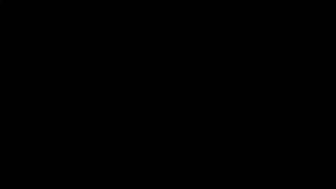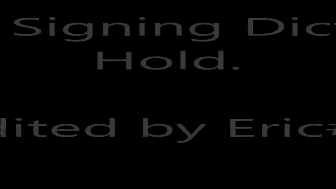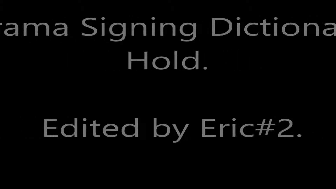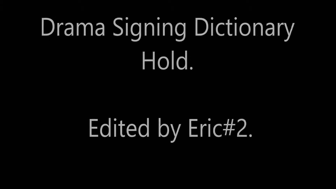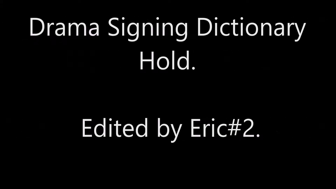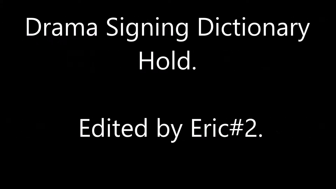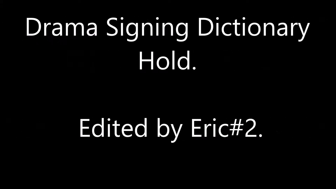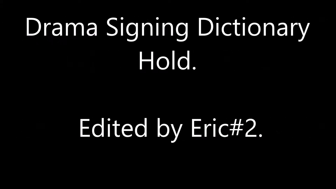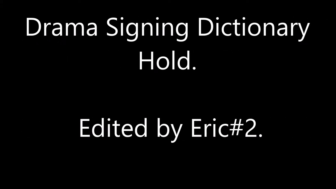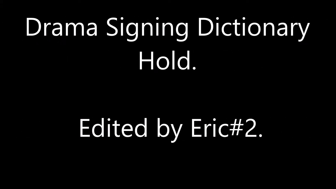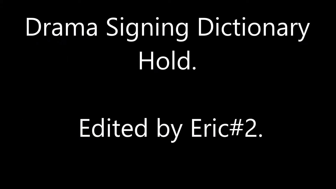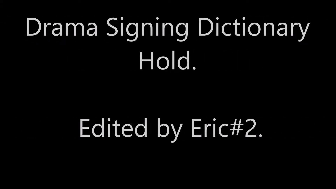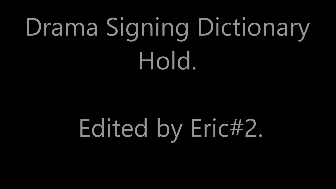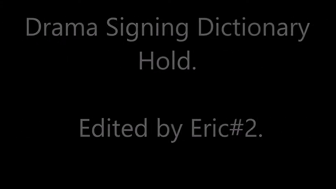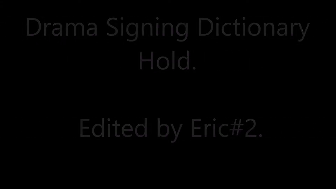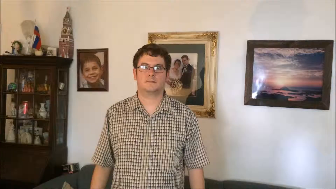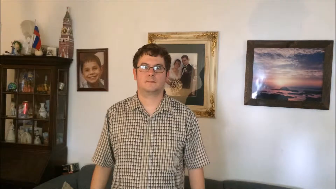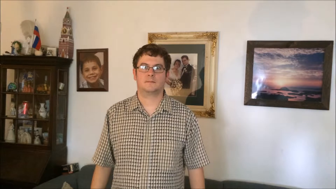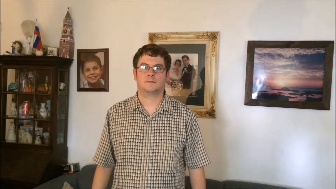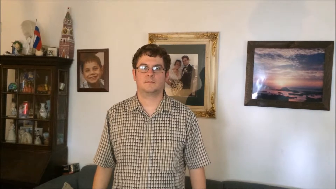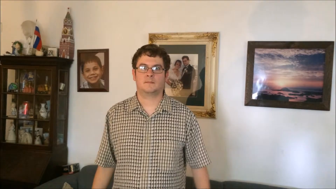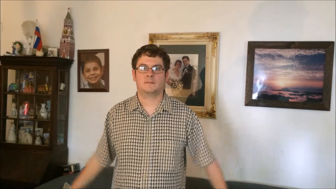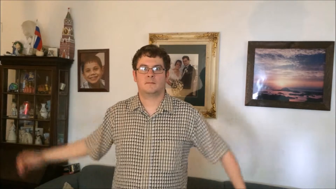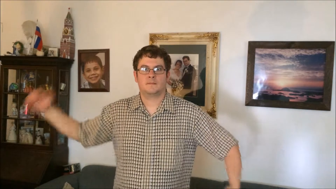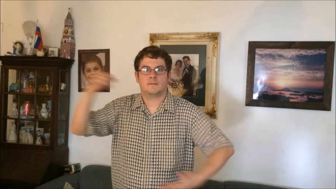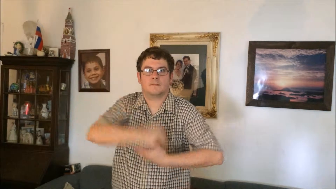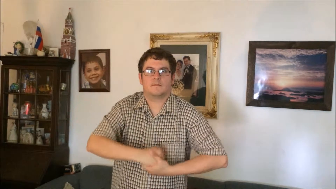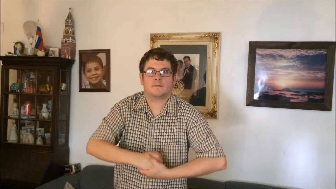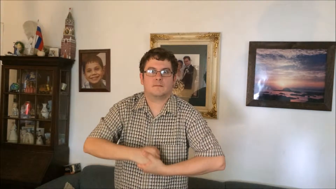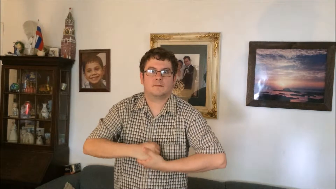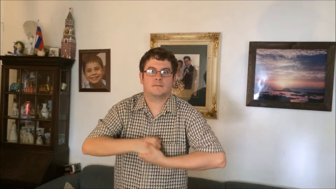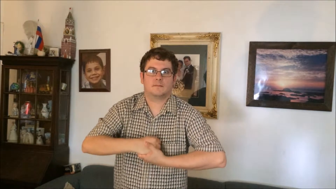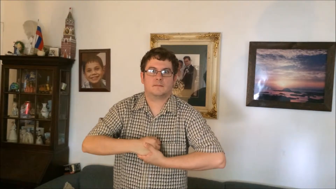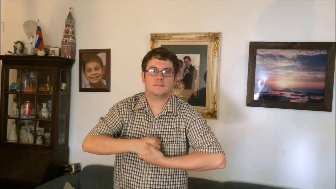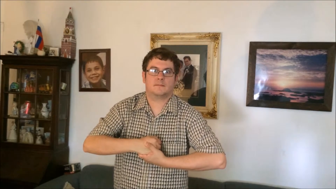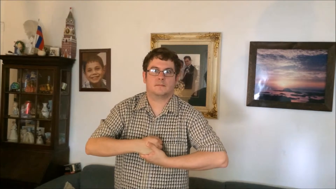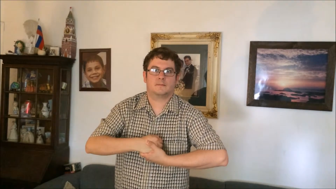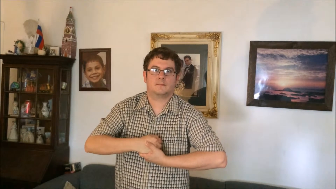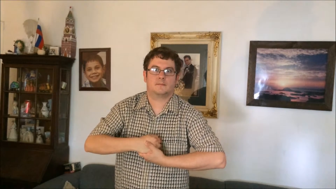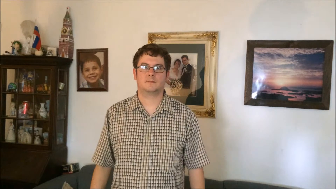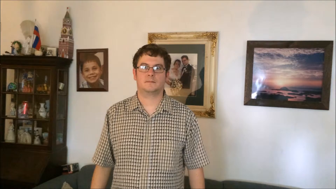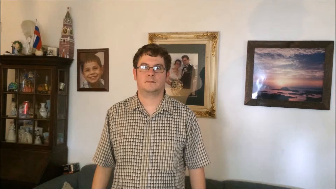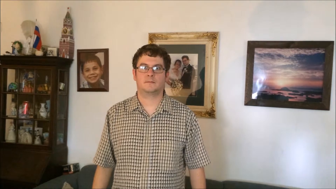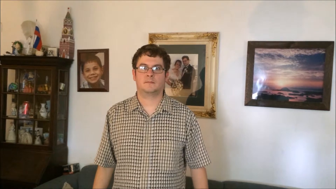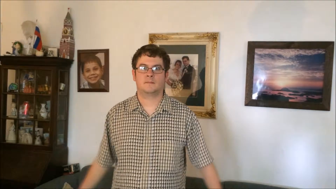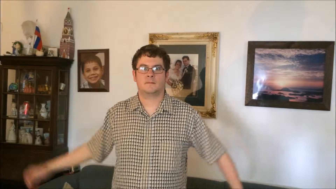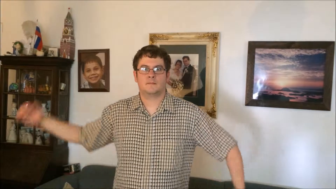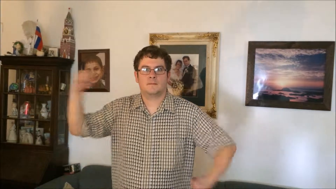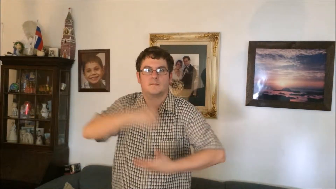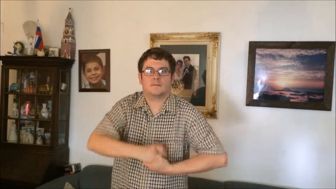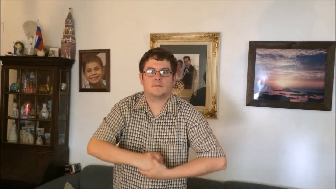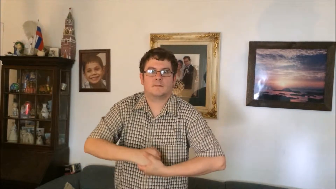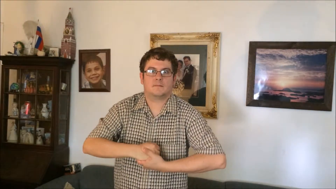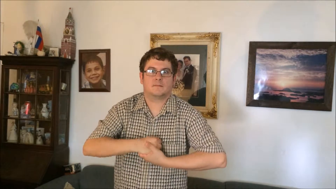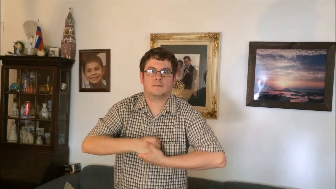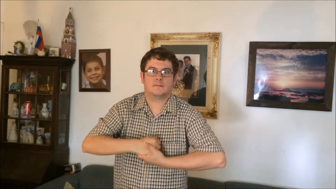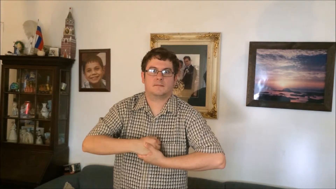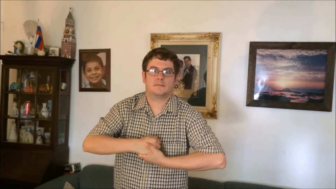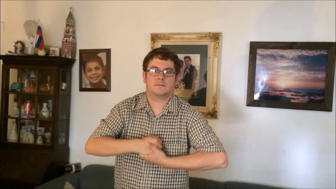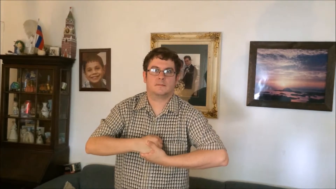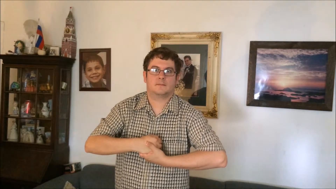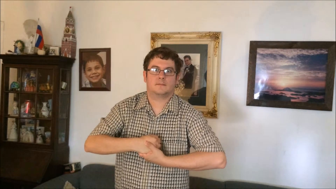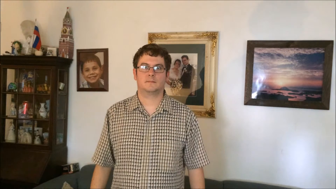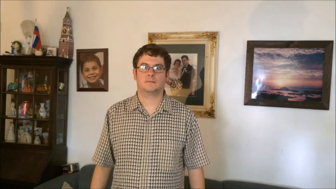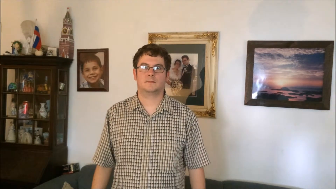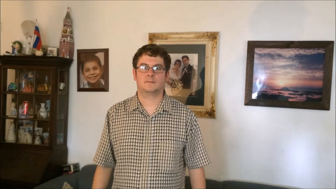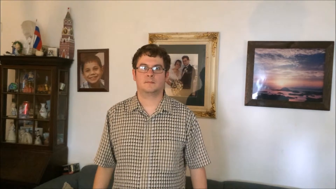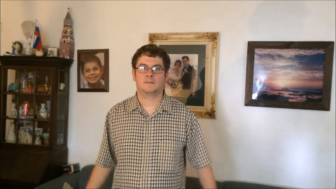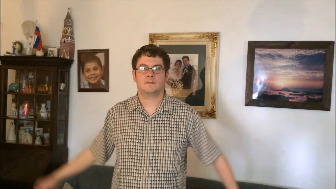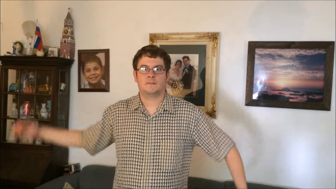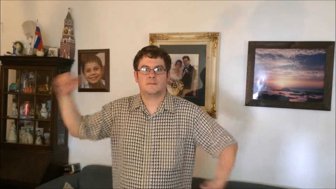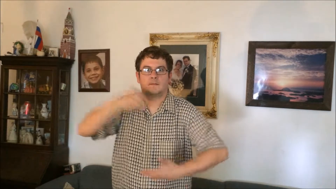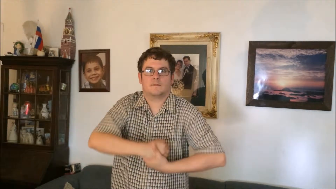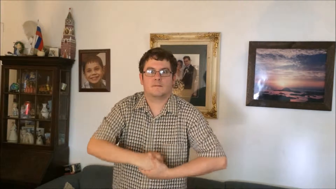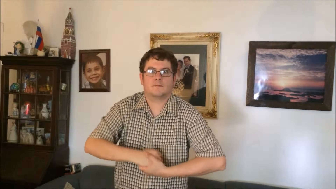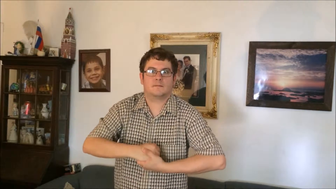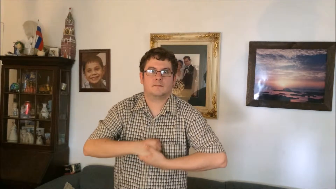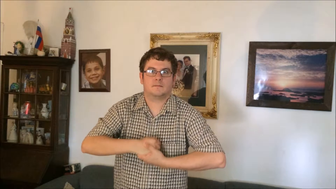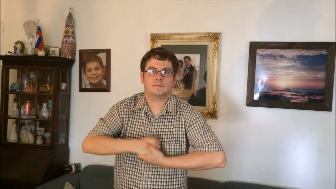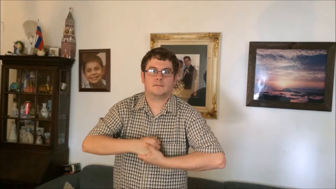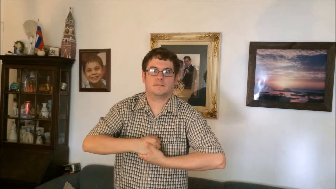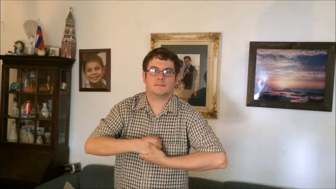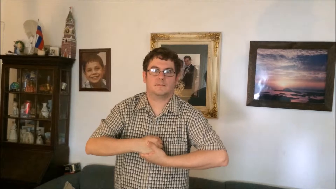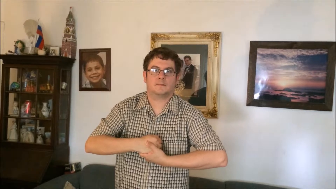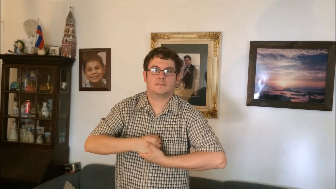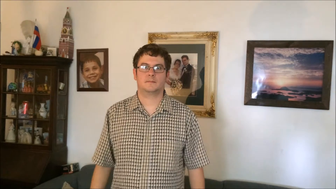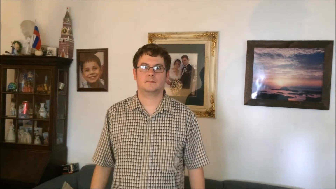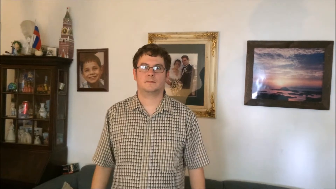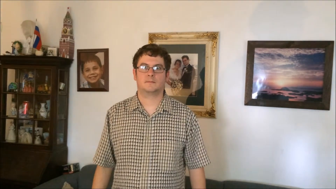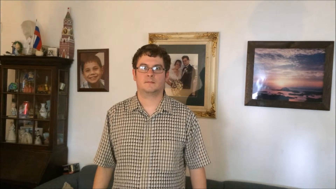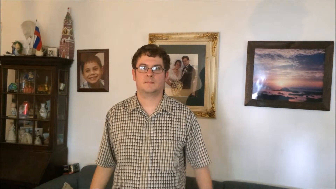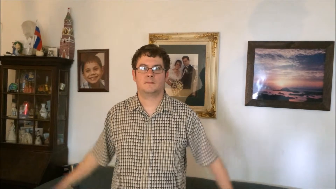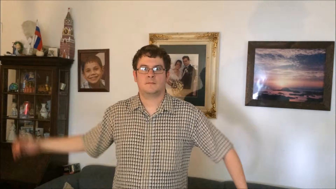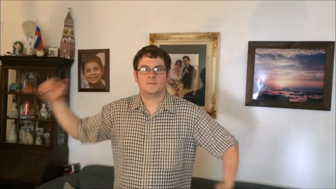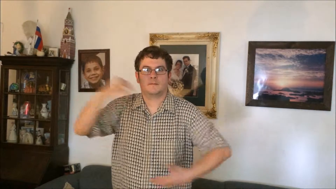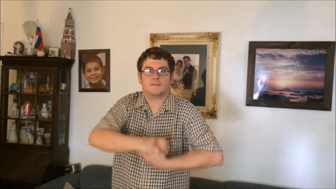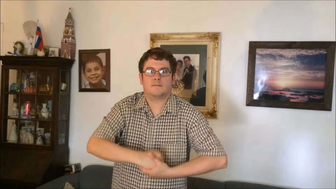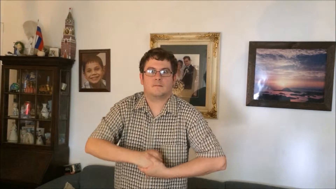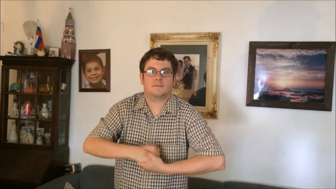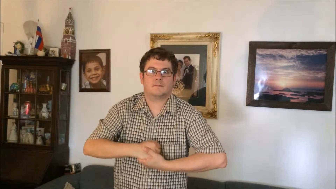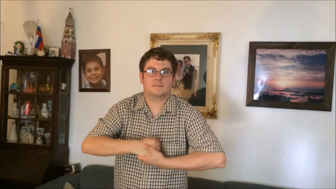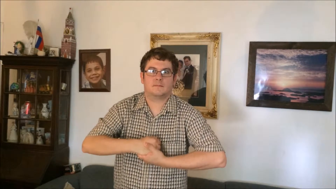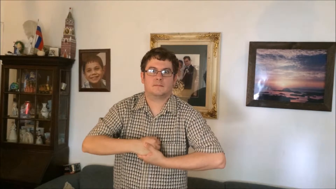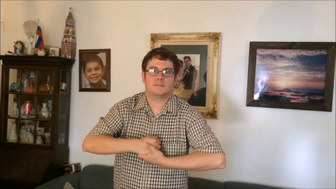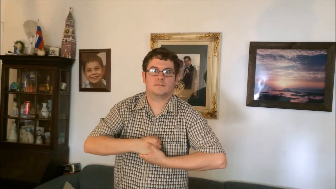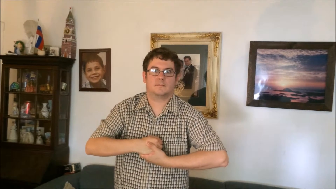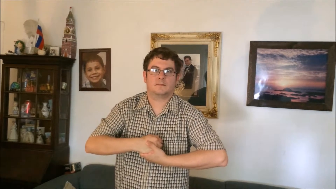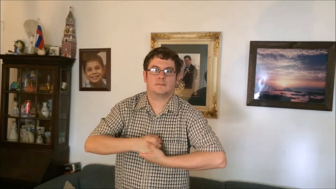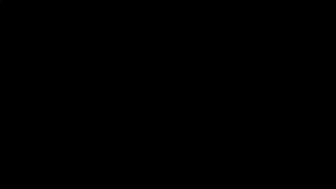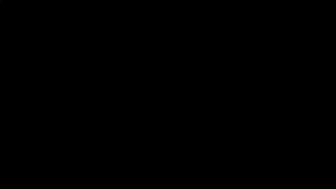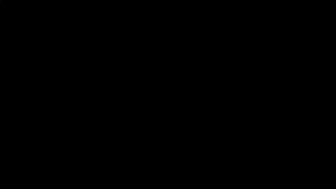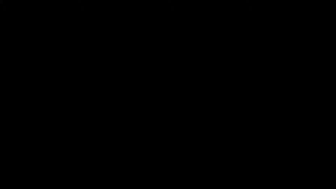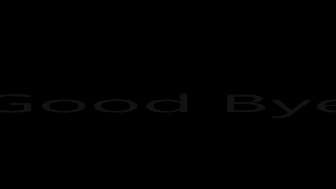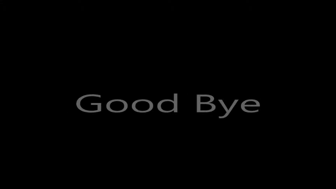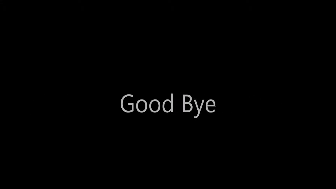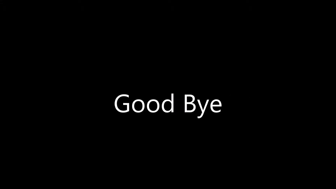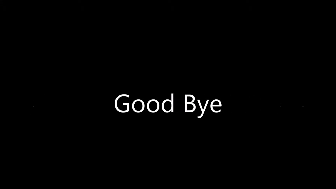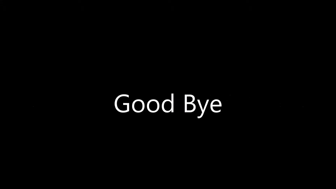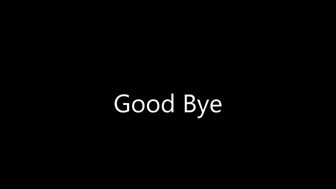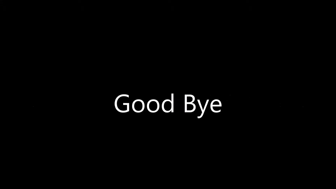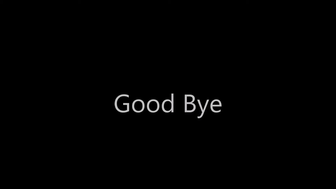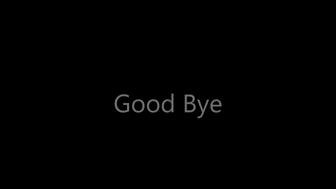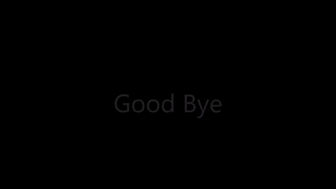Hold